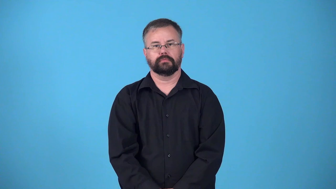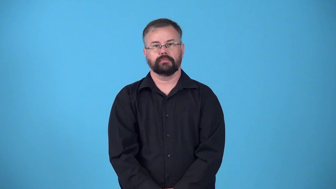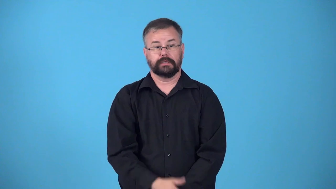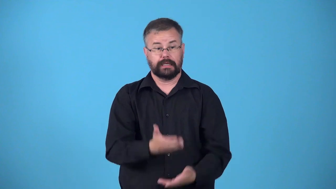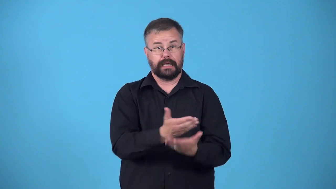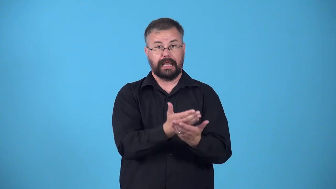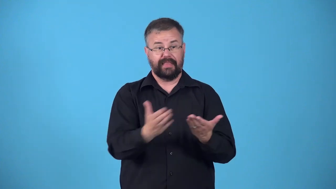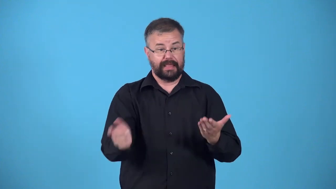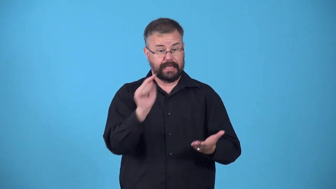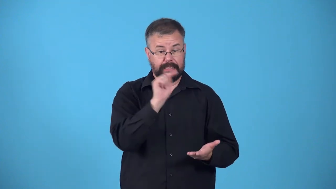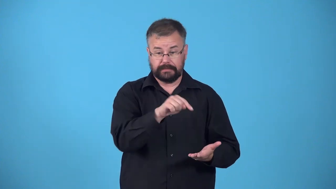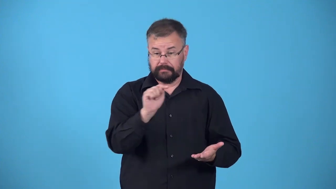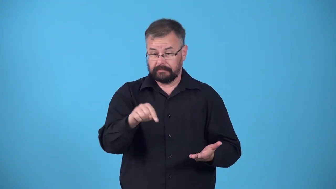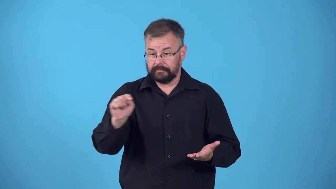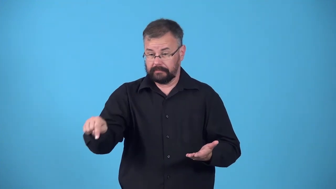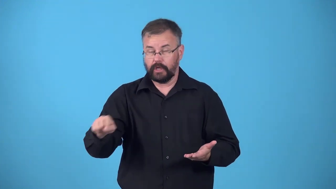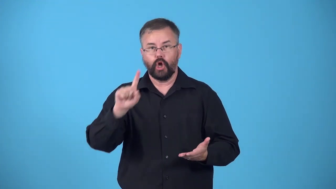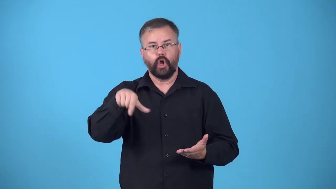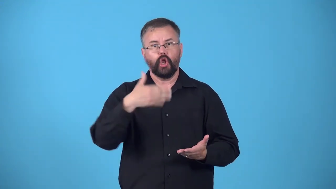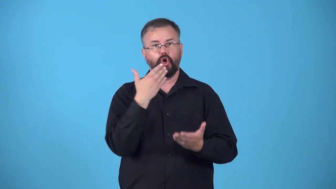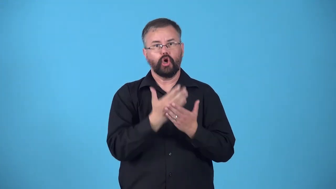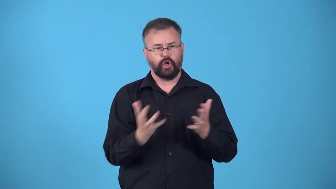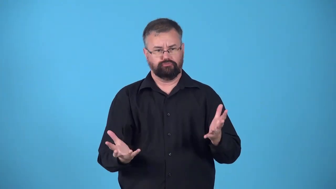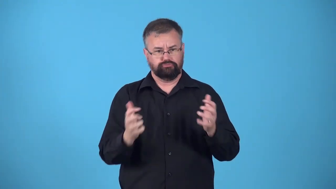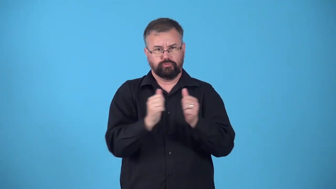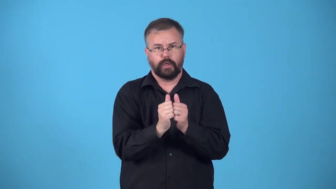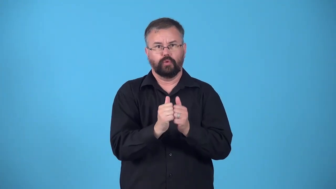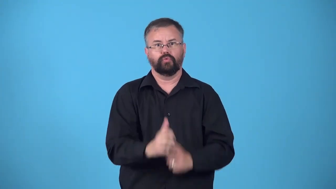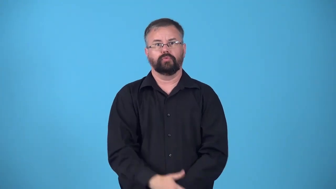ensemble